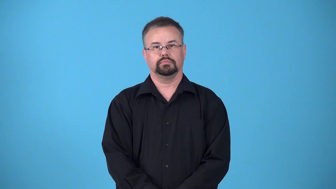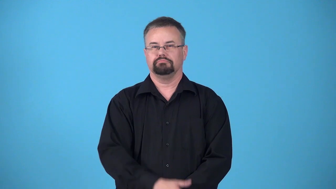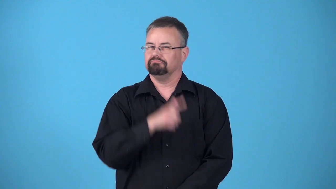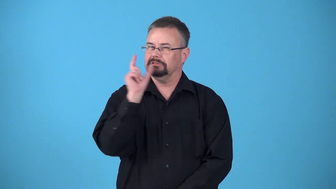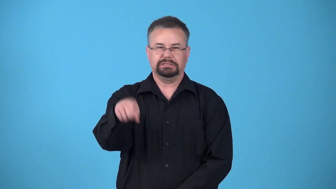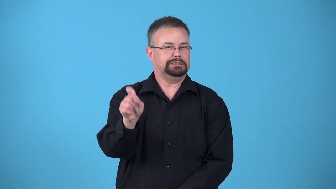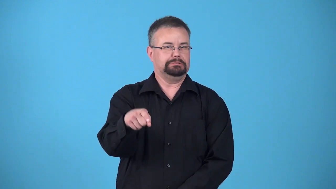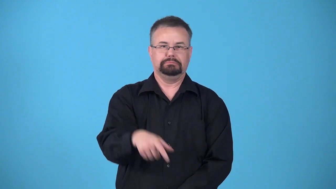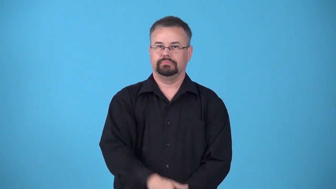like a fish needs a bicycle